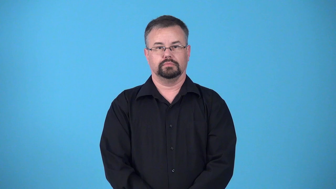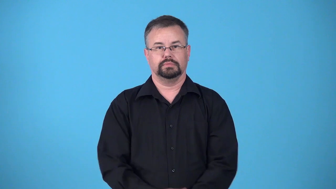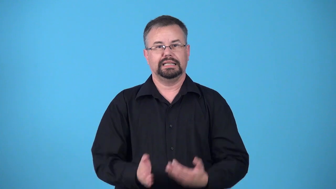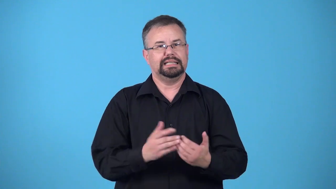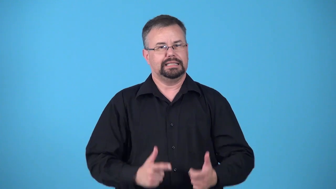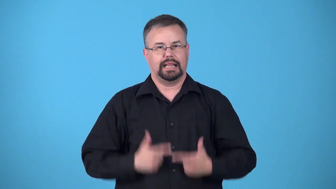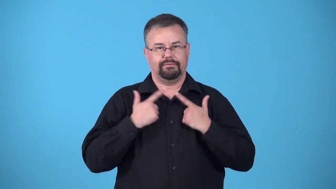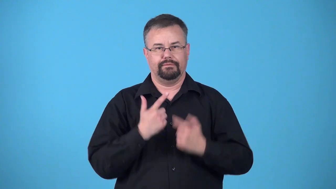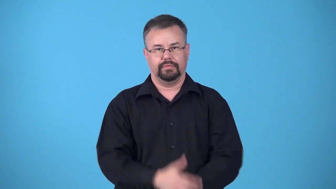made in the shade